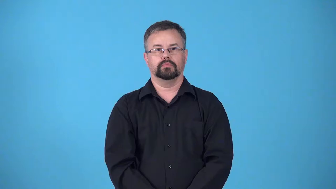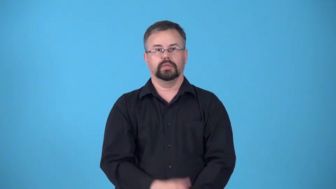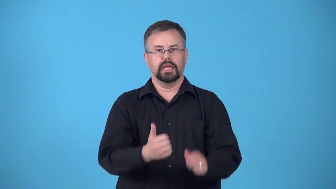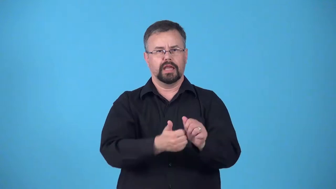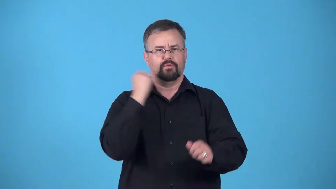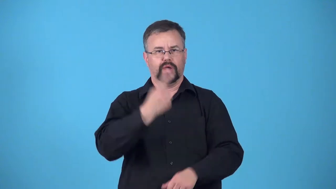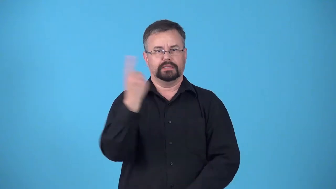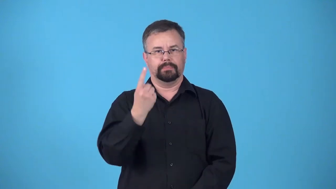bypass-avoid